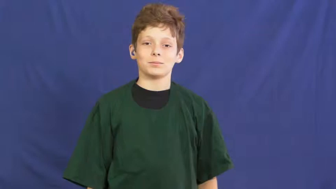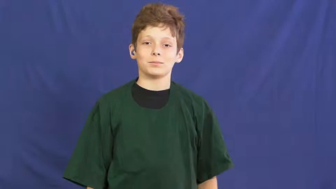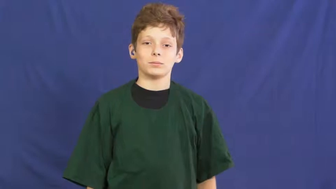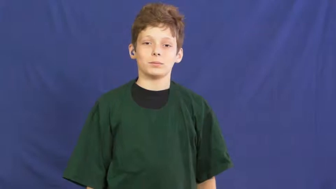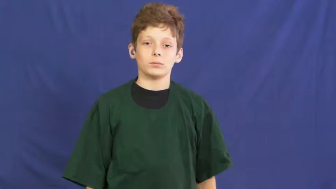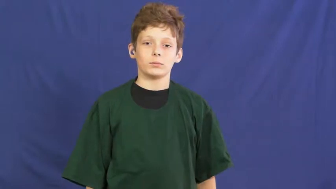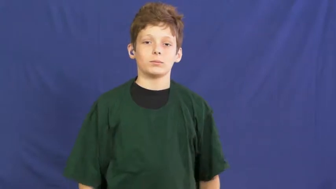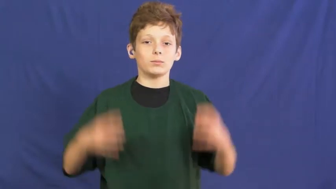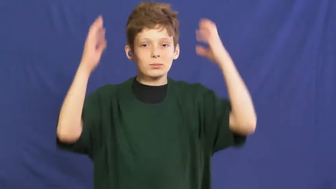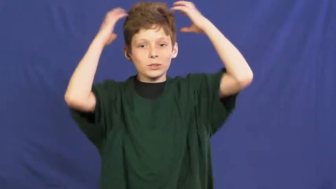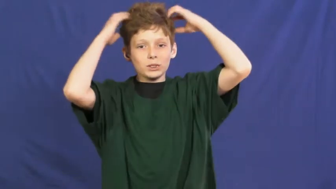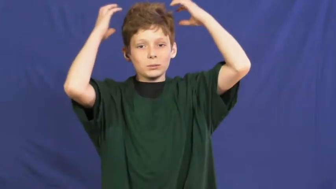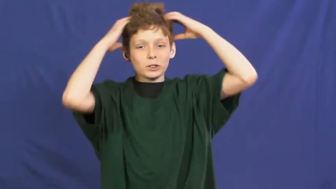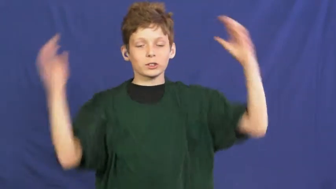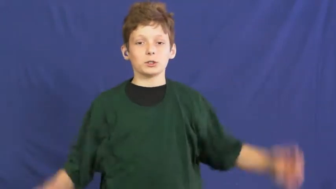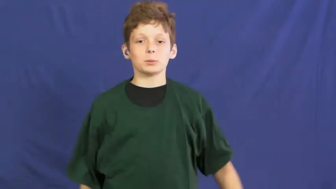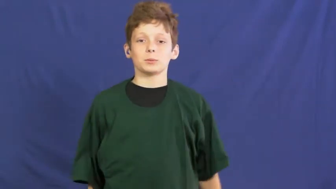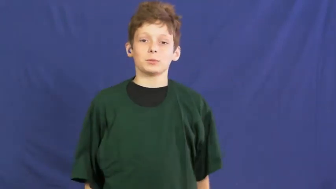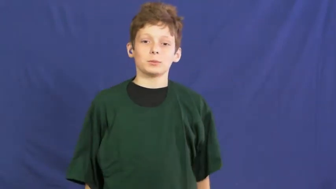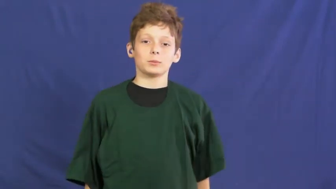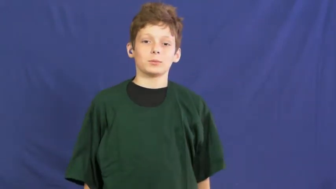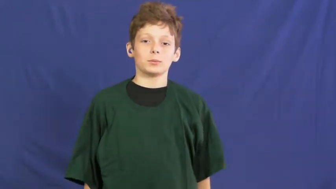mickey mouse